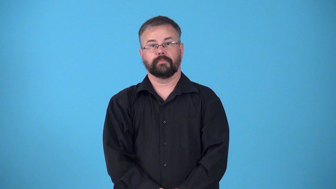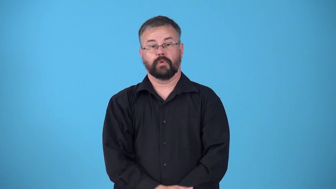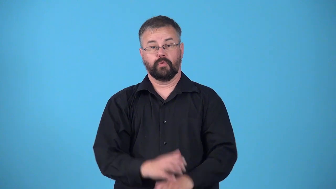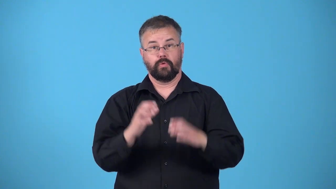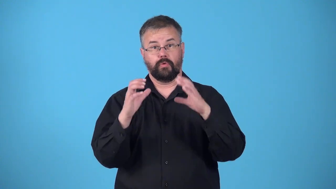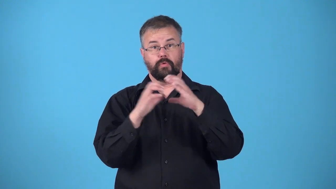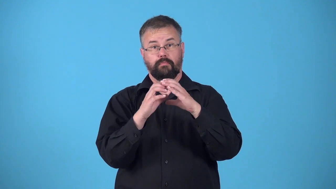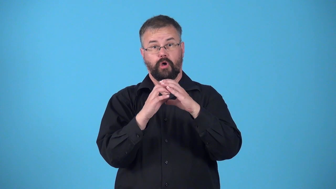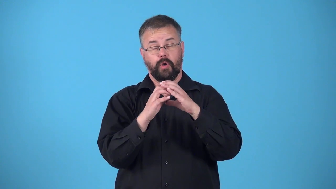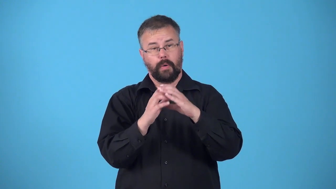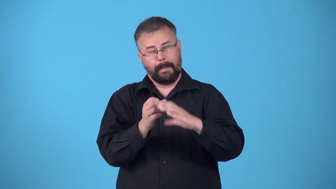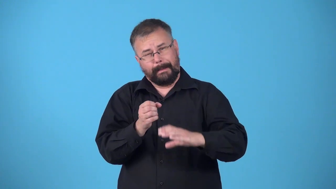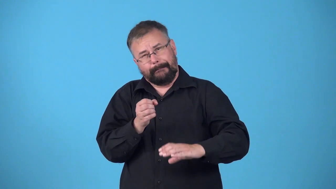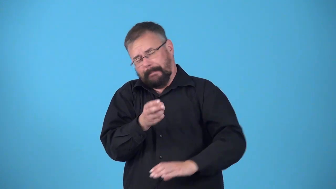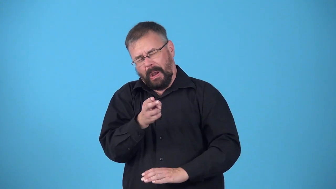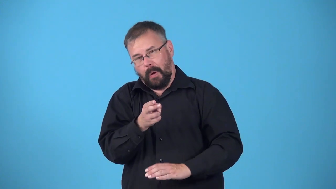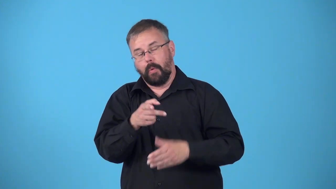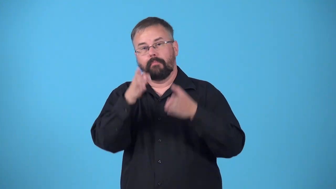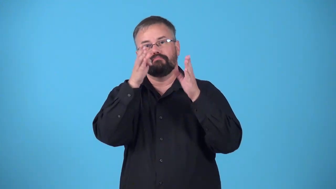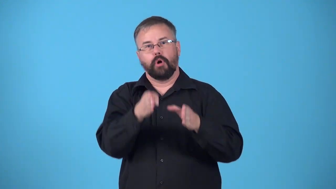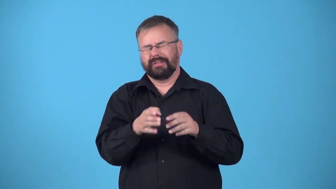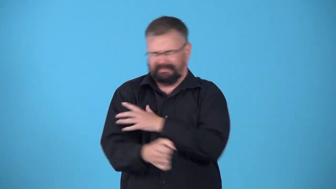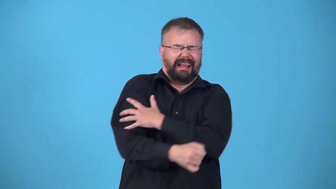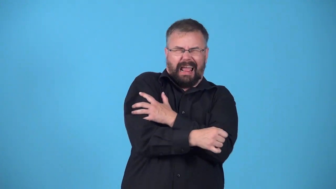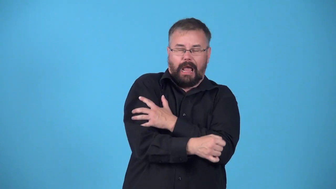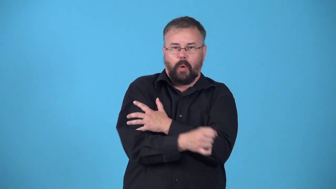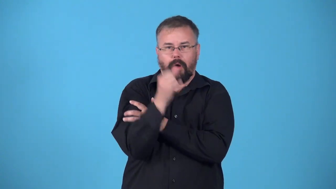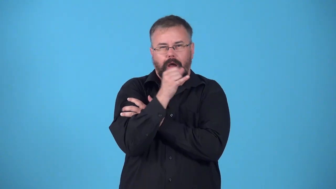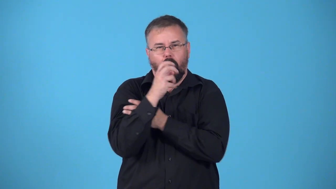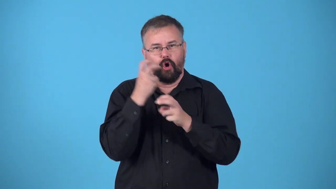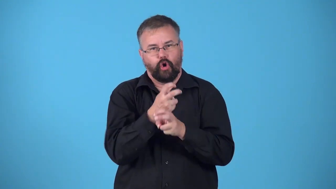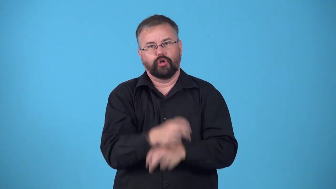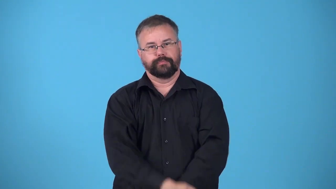drill